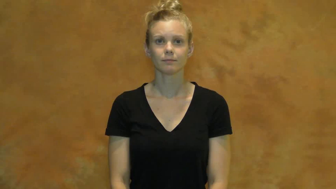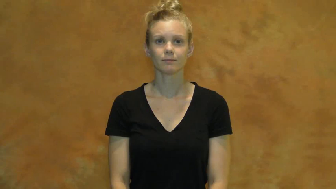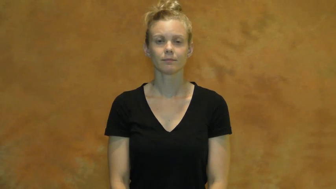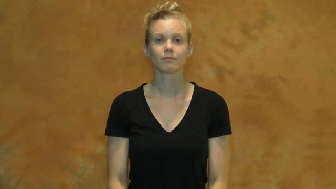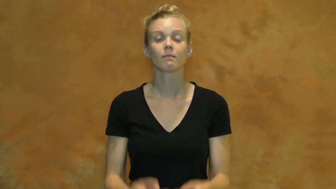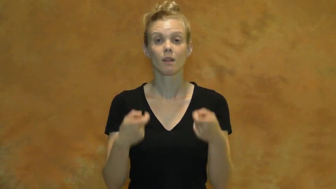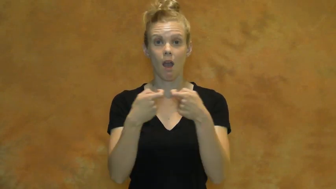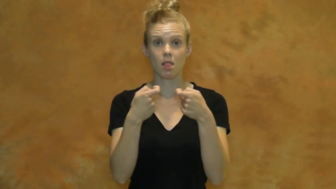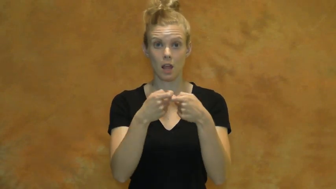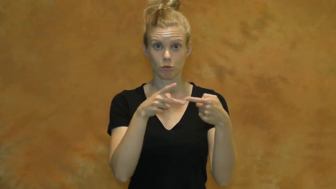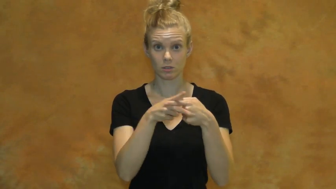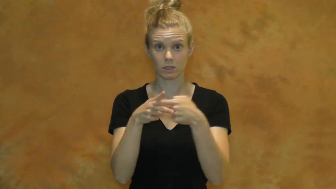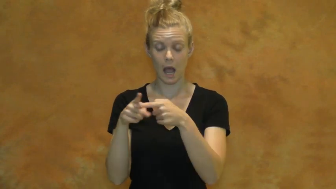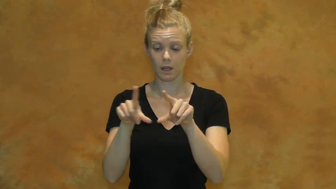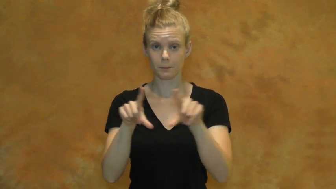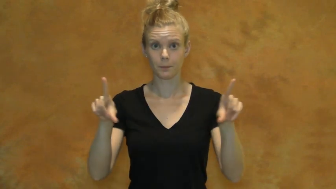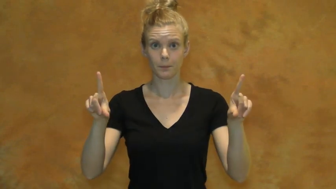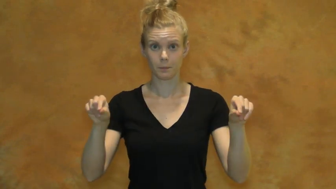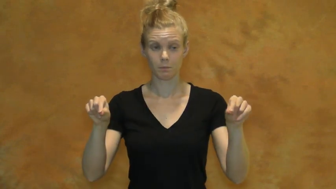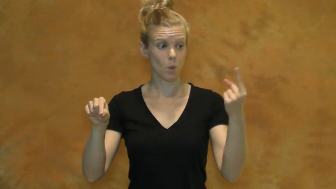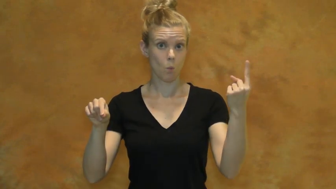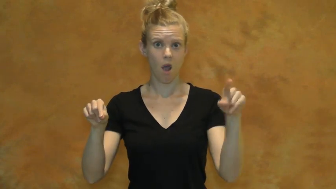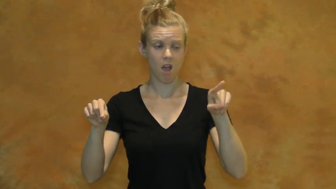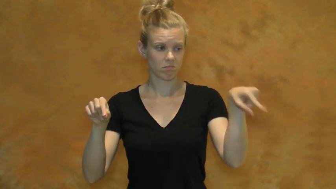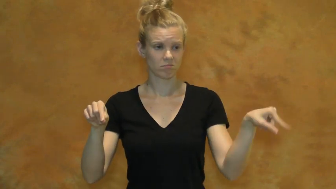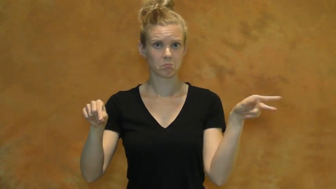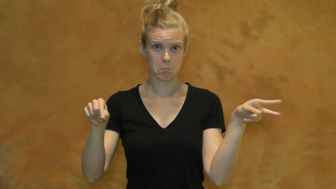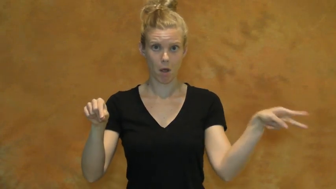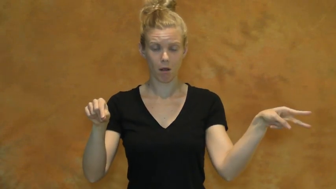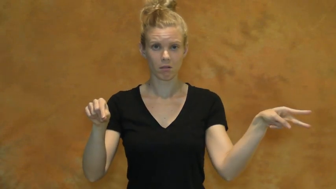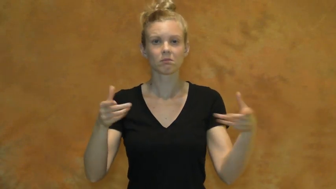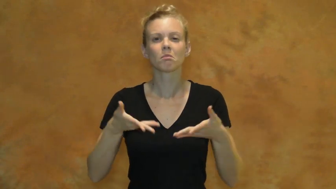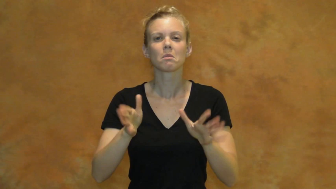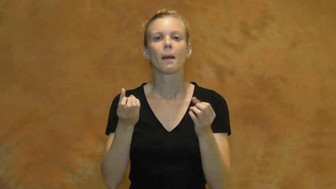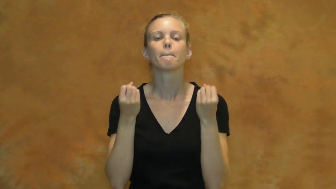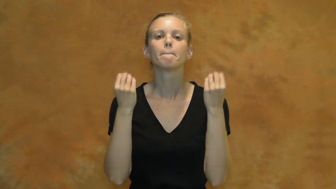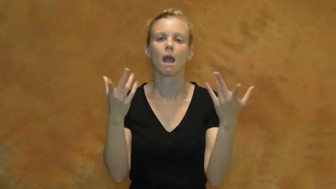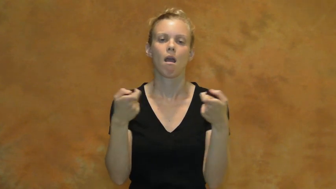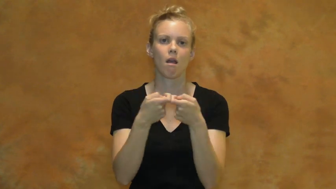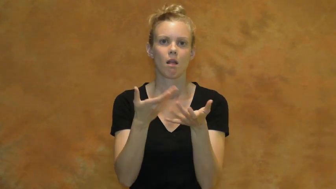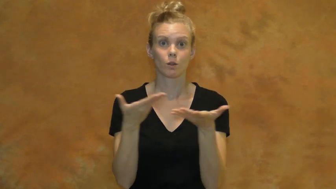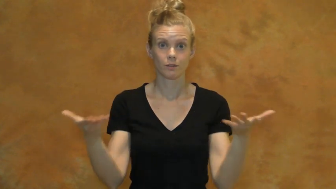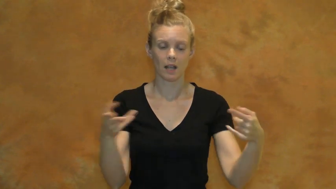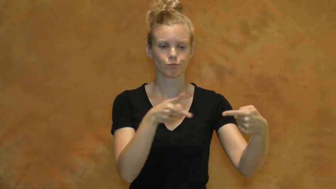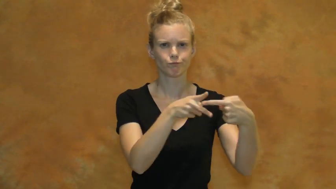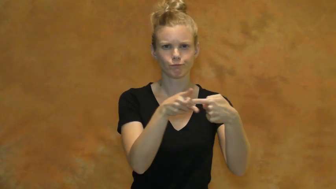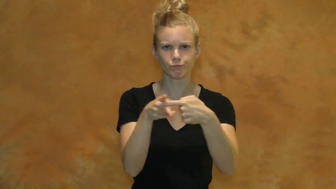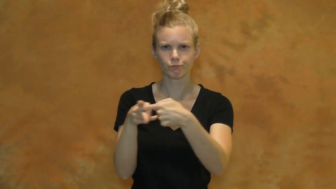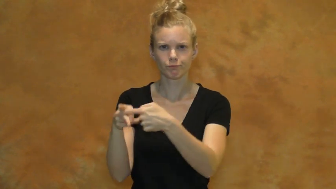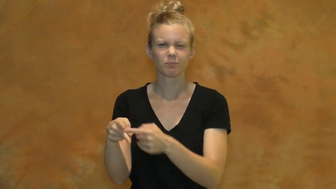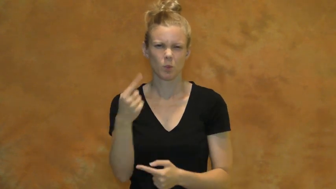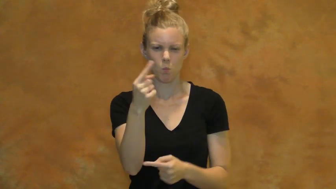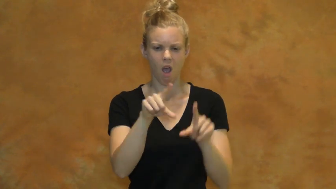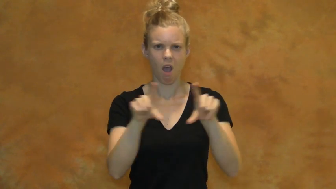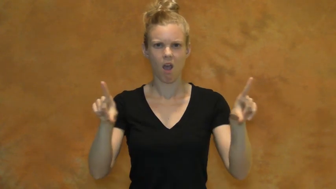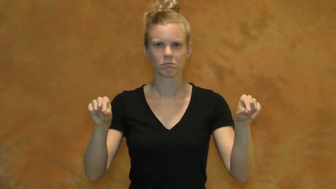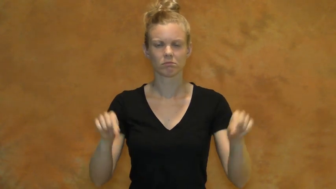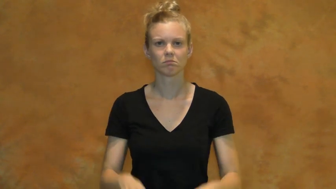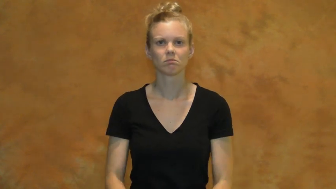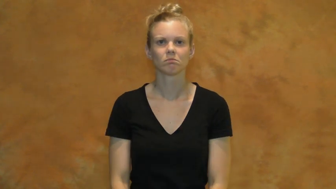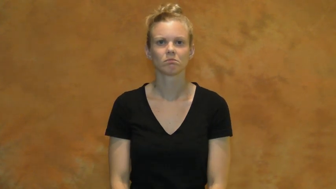power surge strip